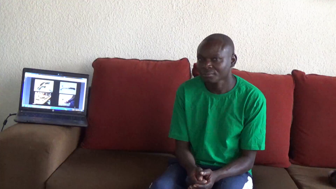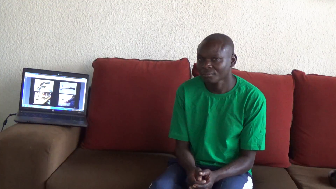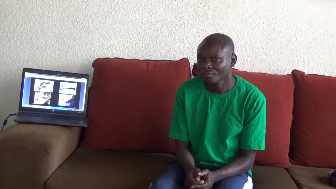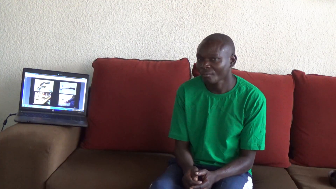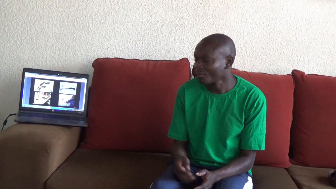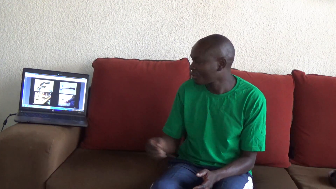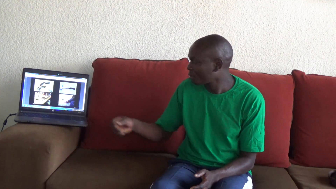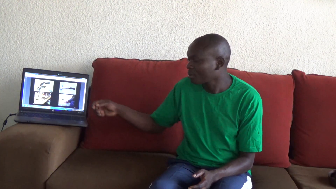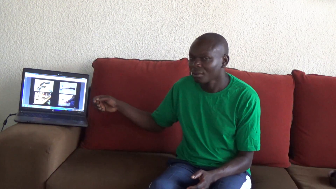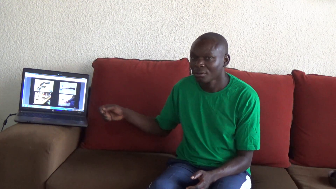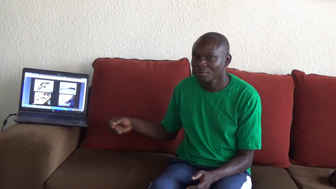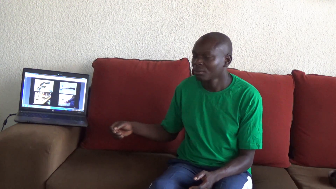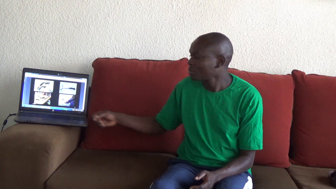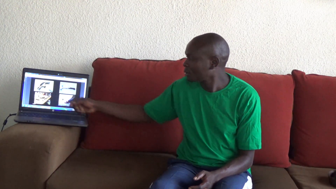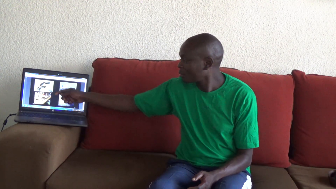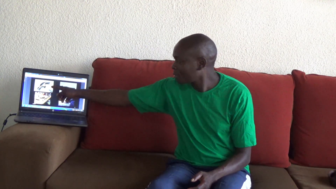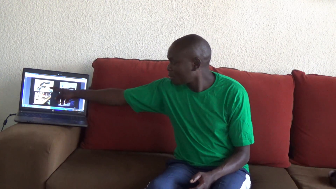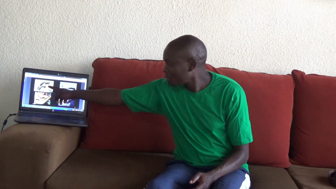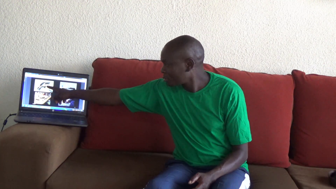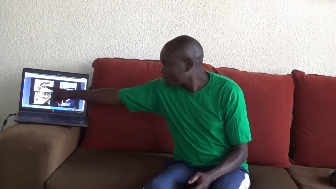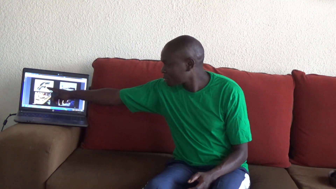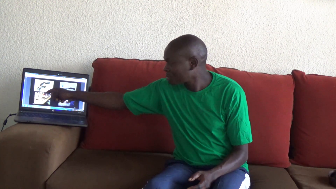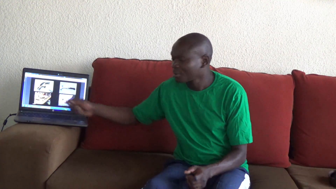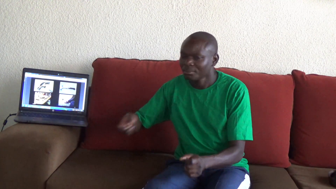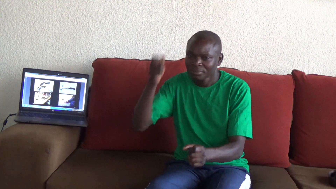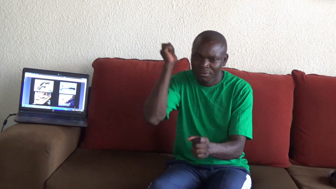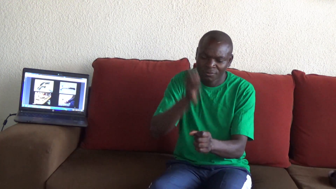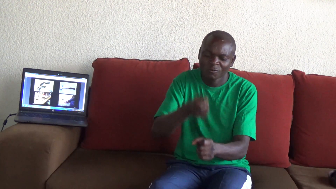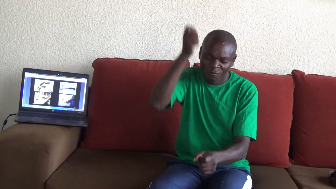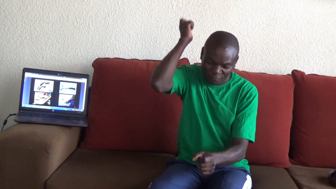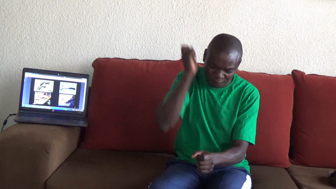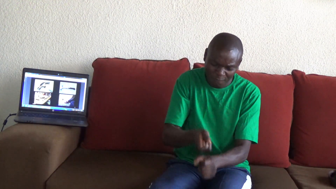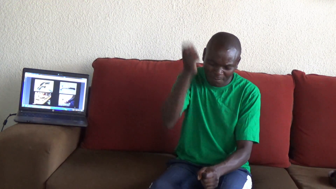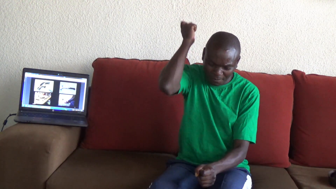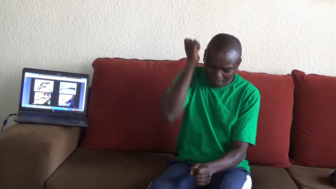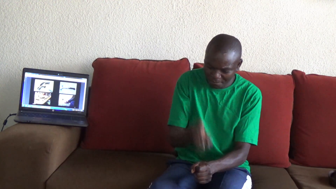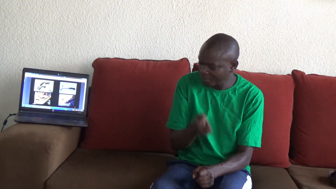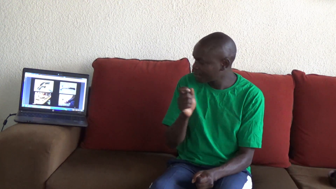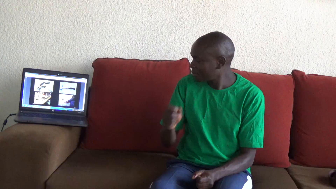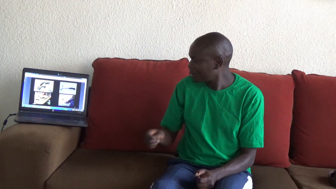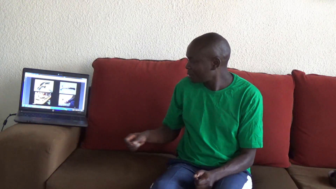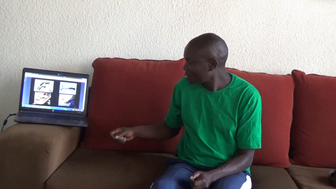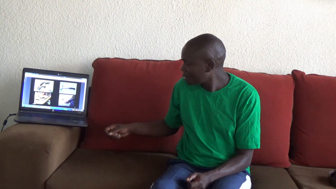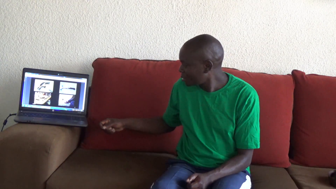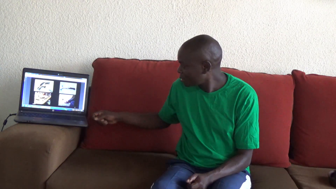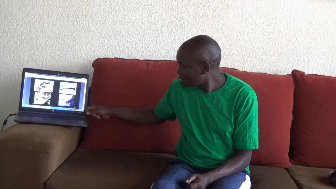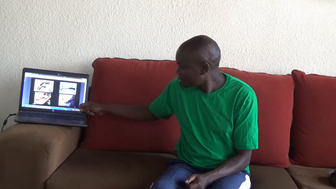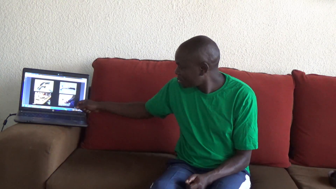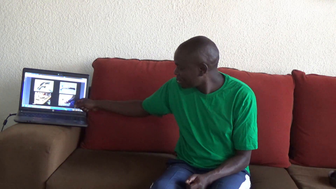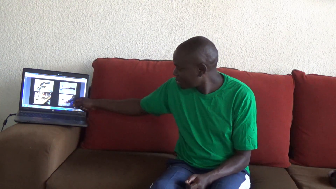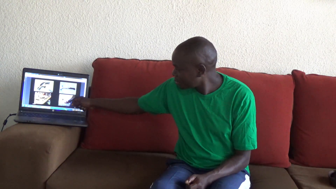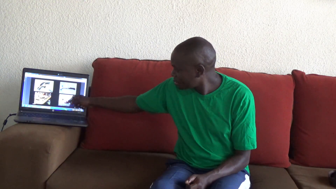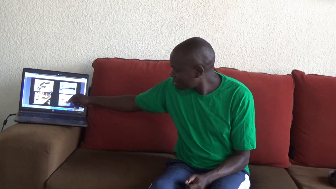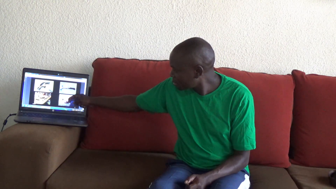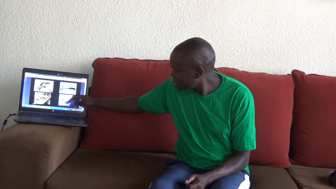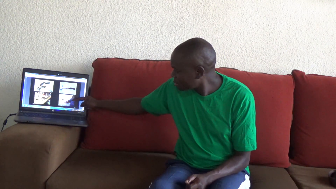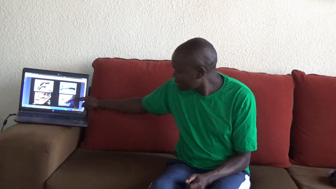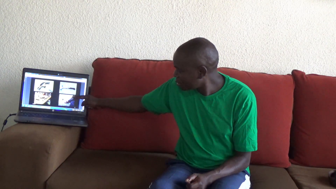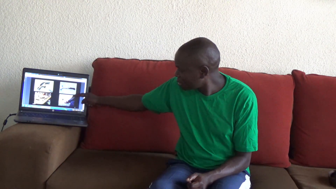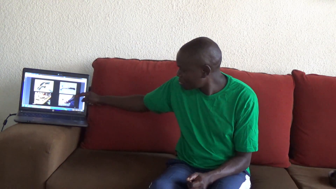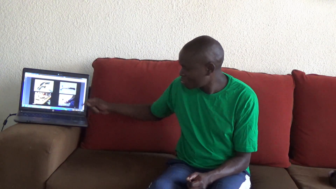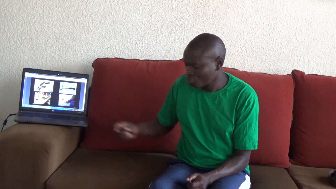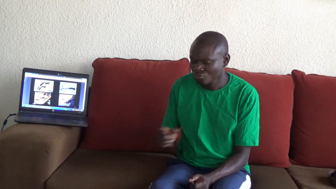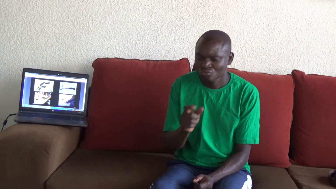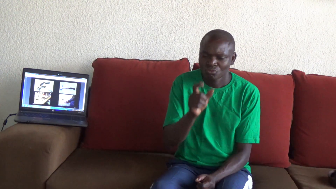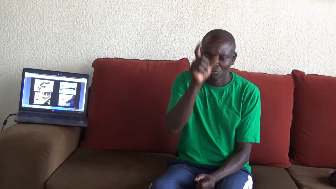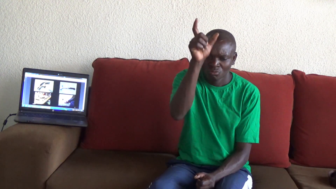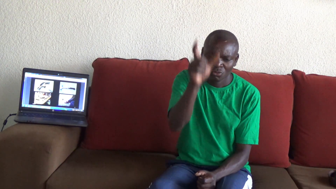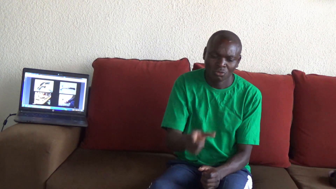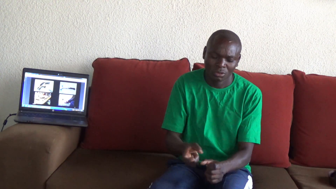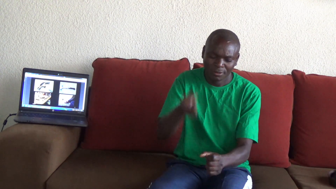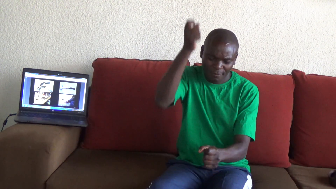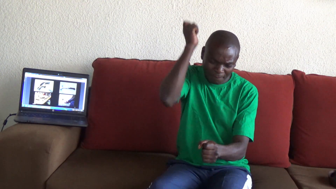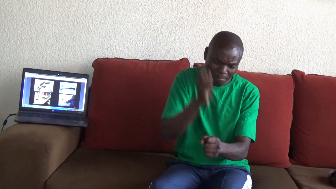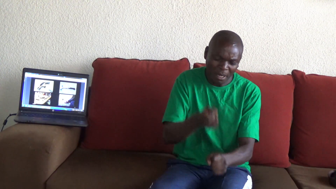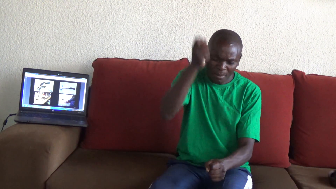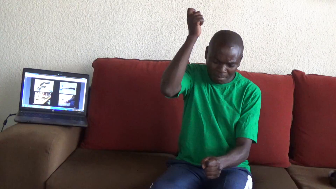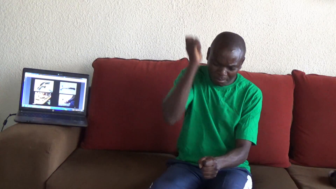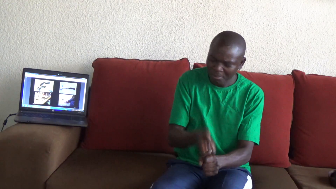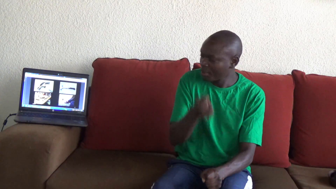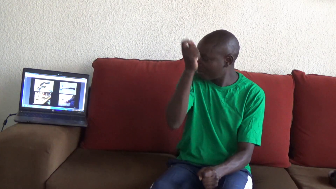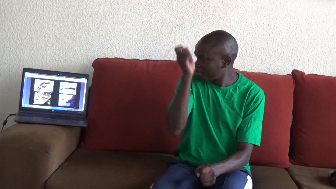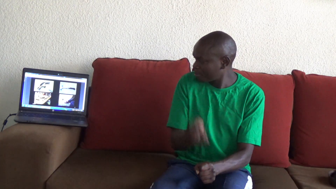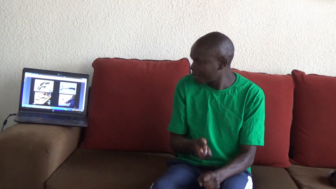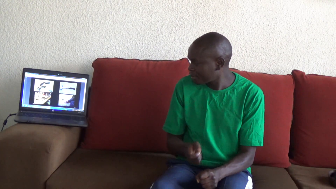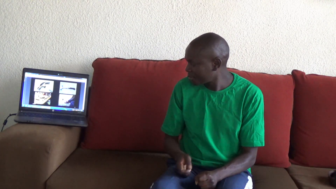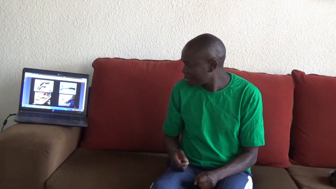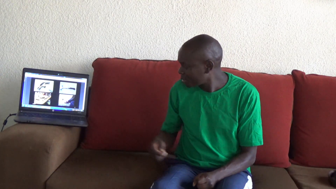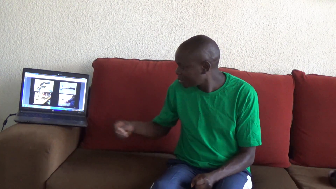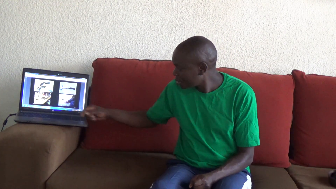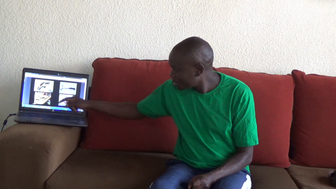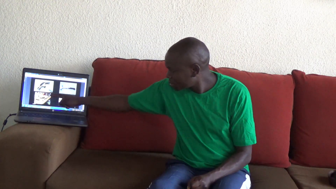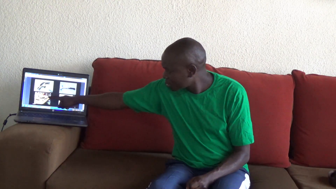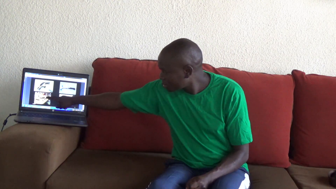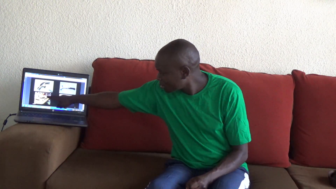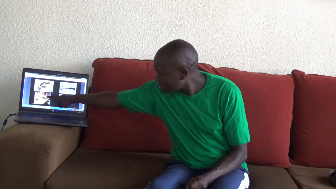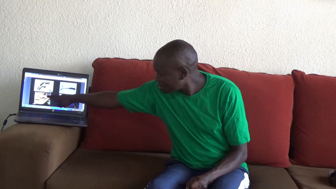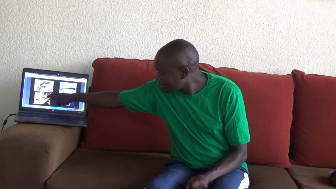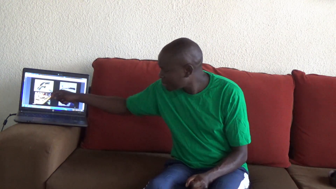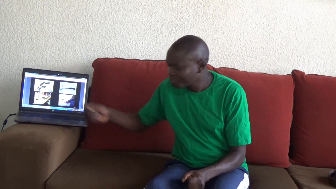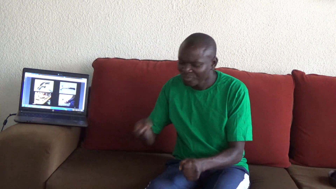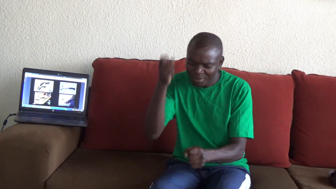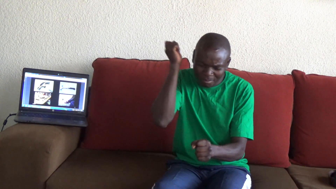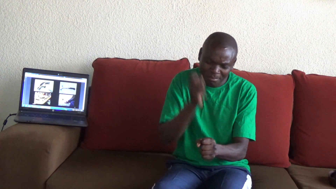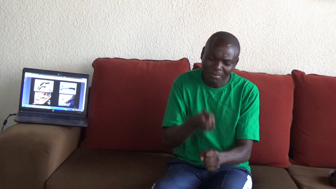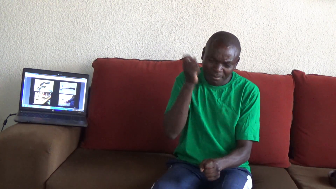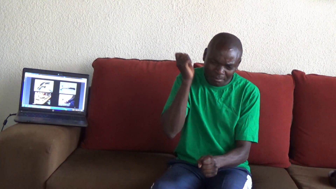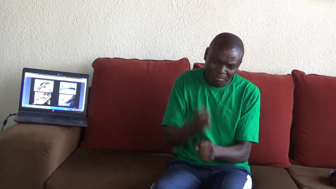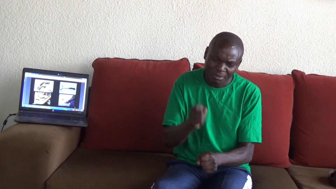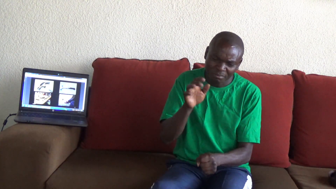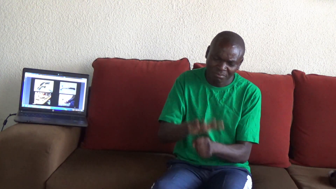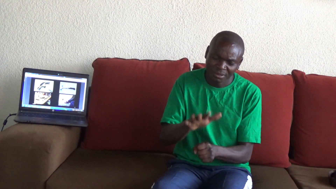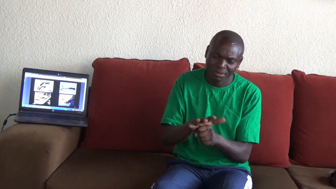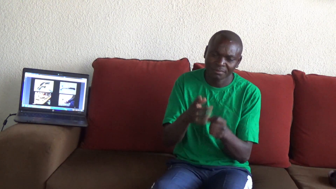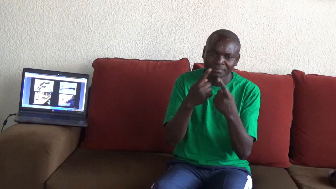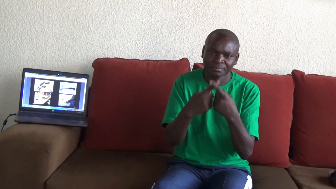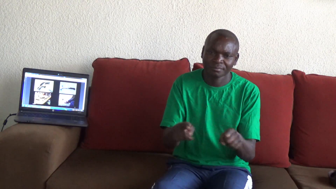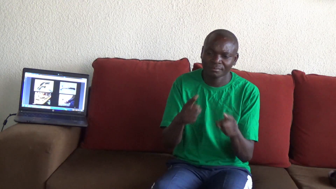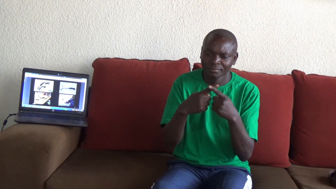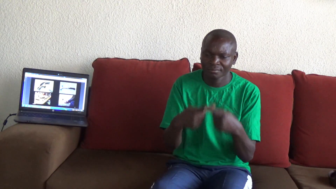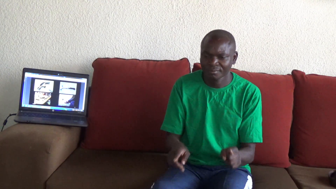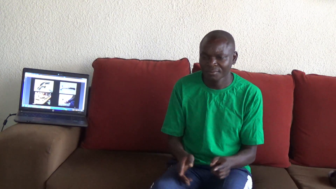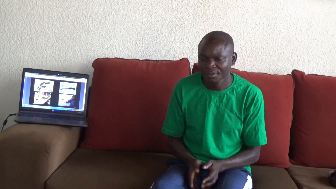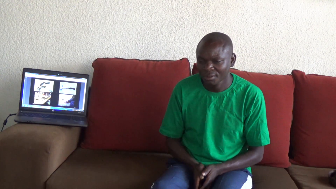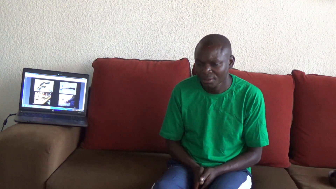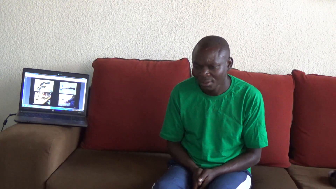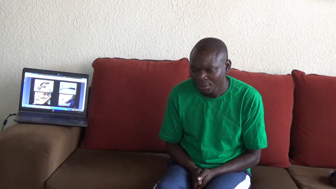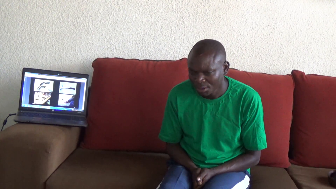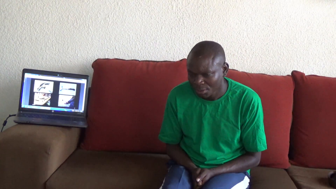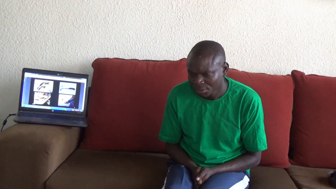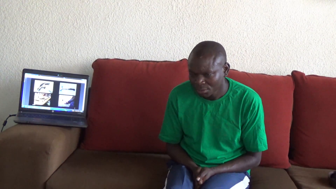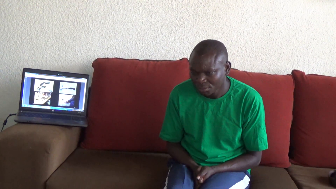hammer